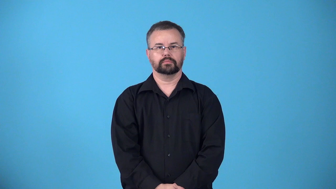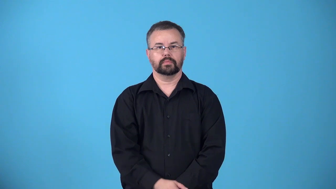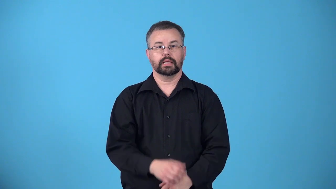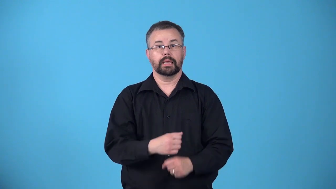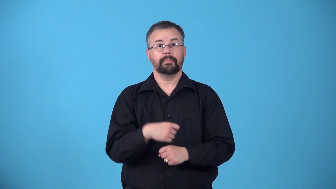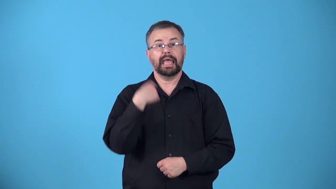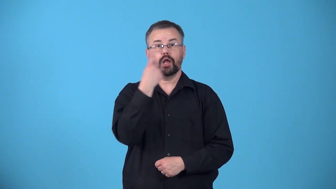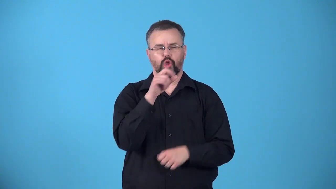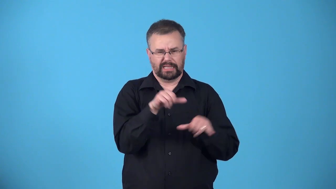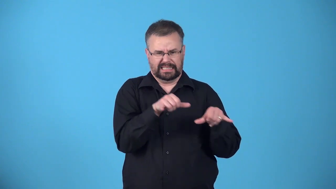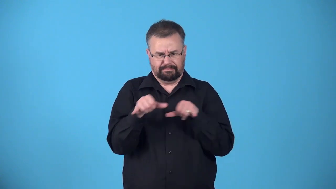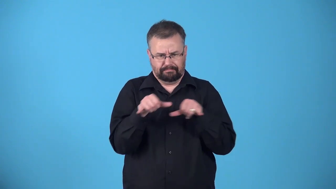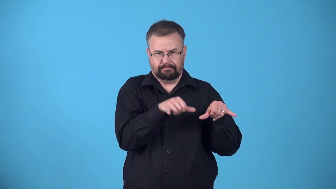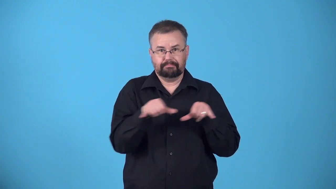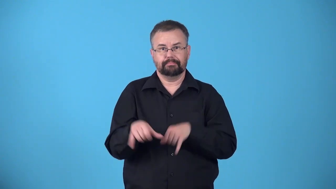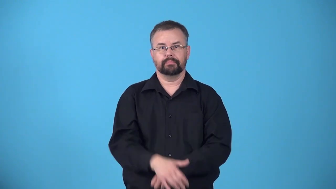symmetrize,balance